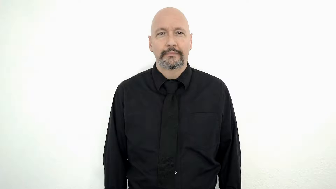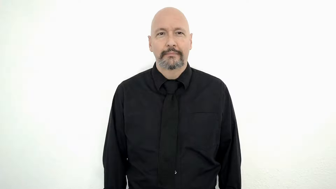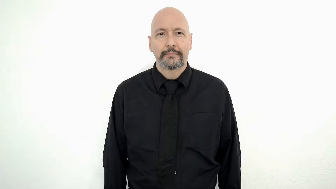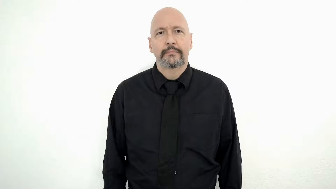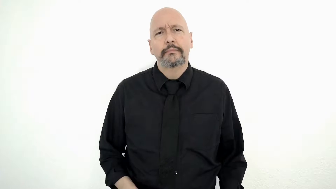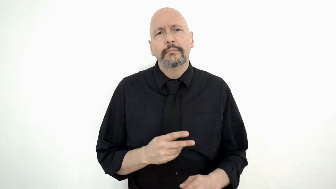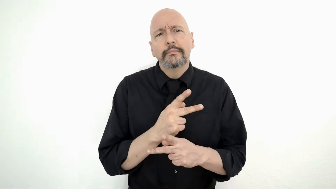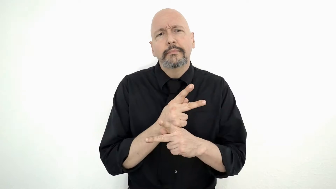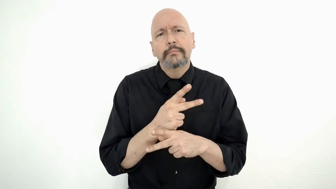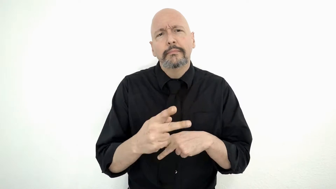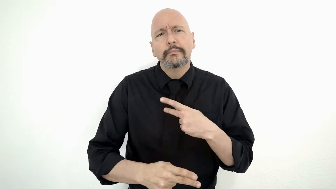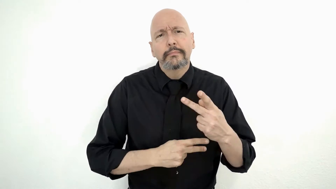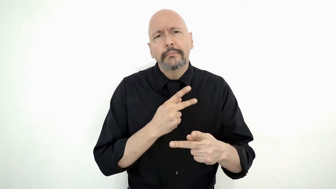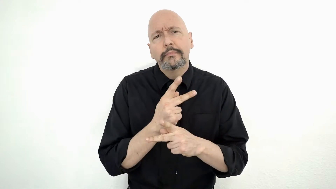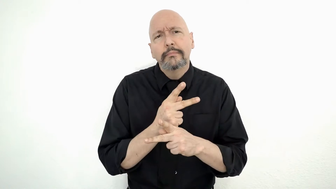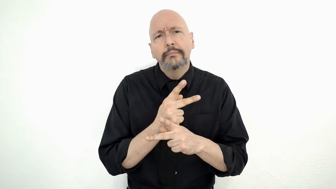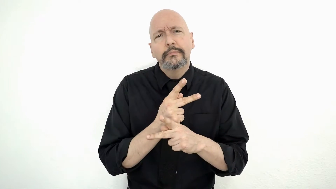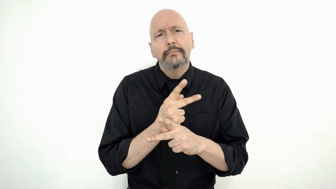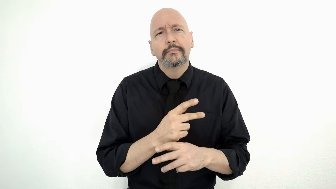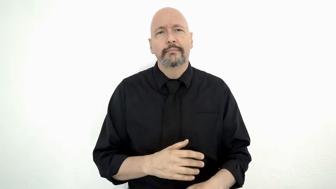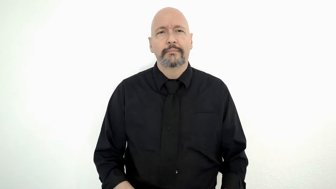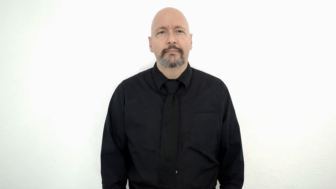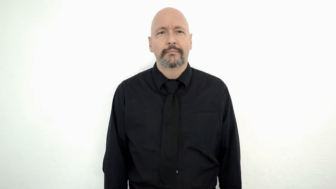what-KIND?